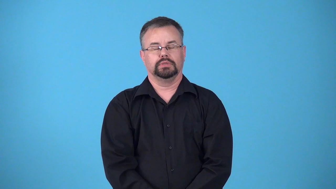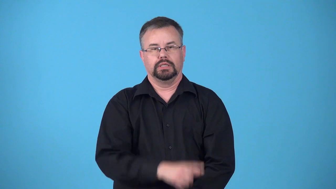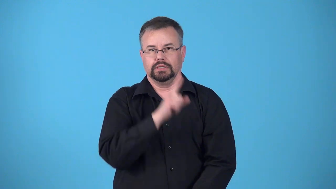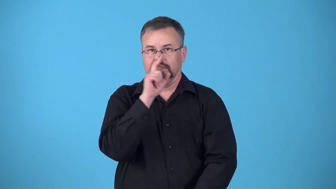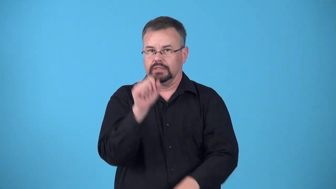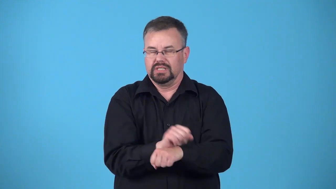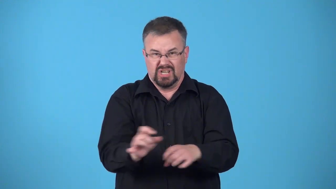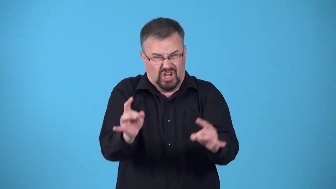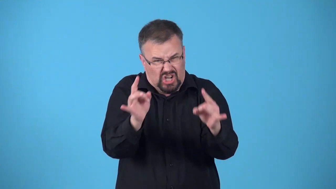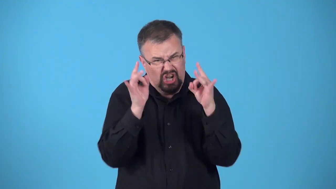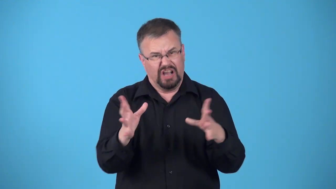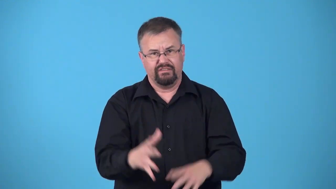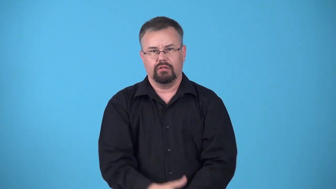ninth circle of hell